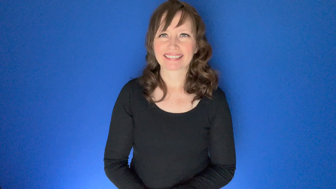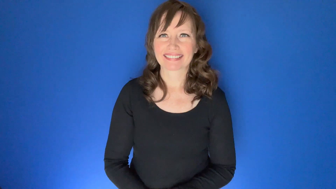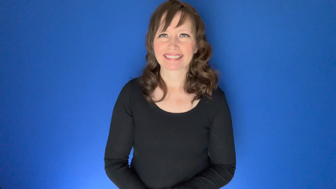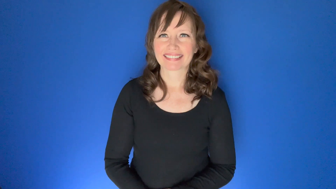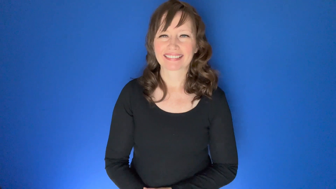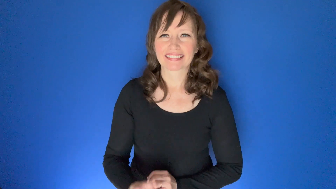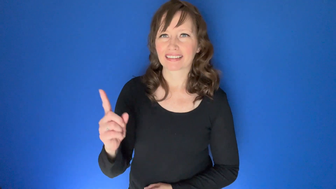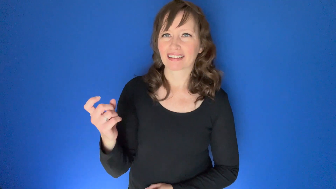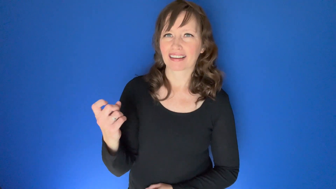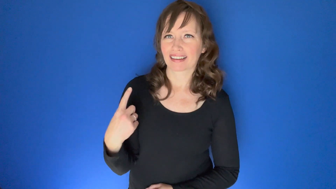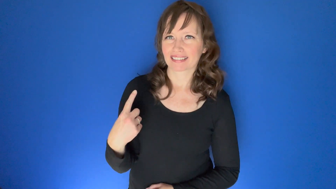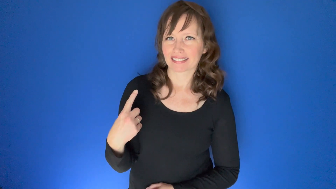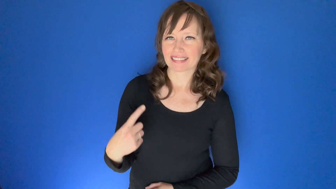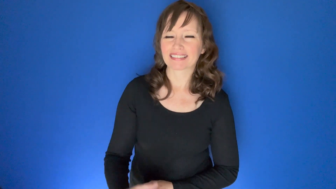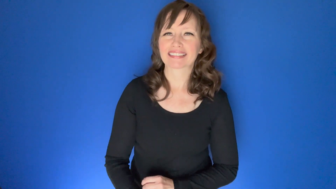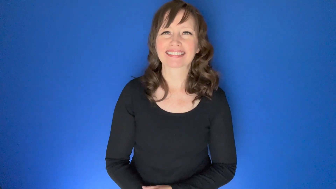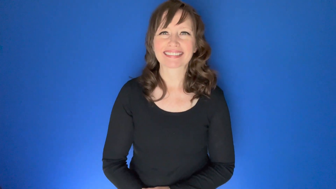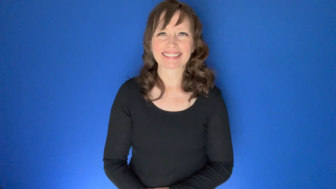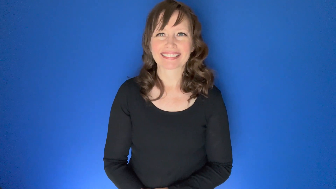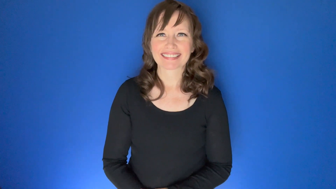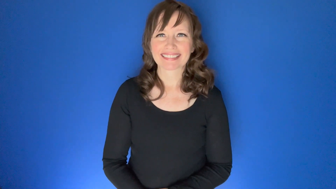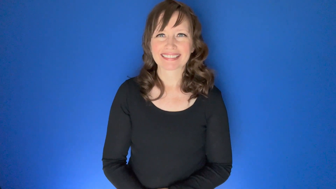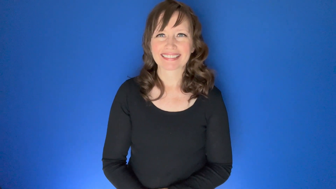ask me